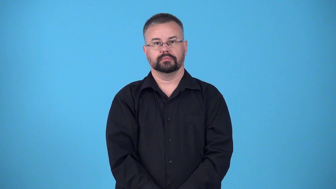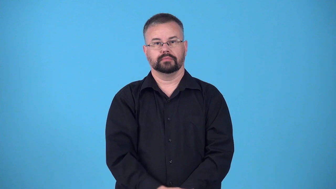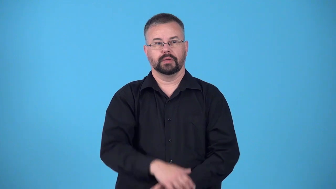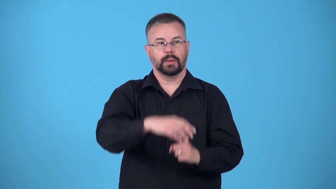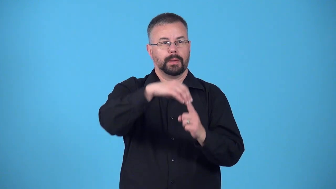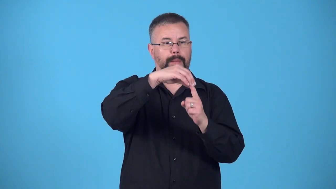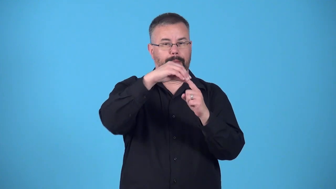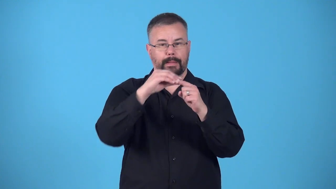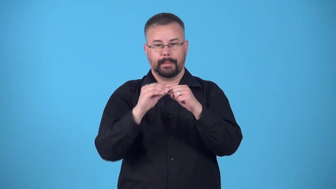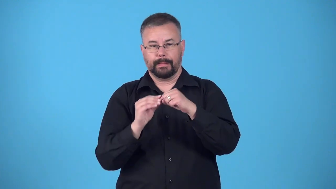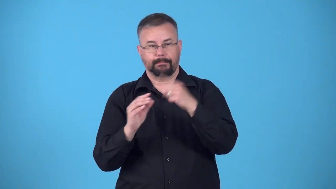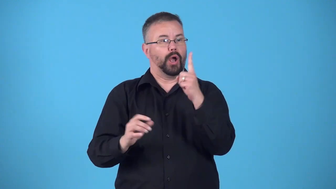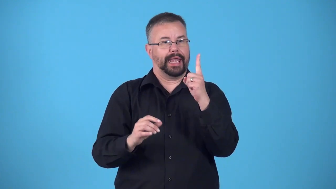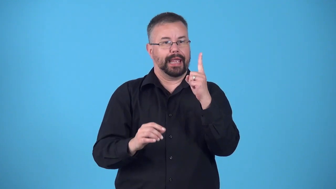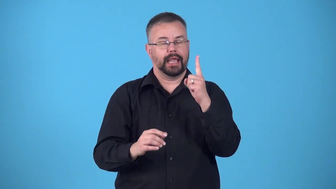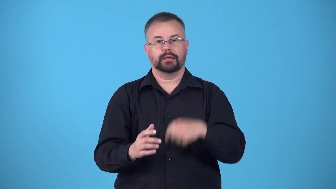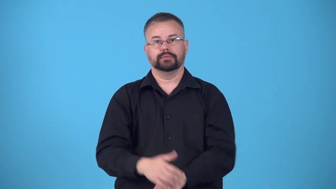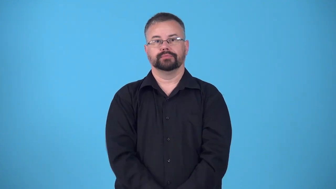spring back